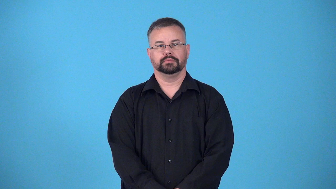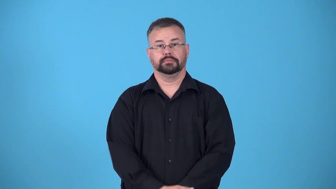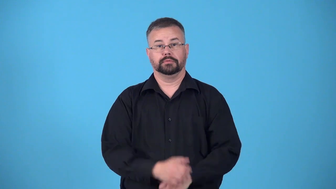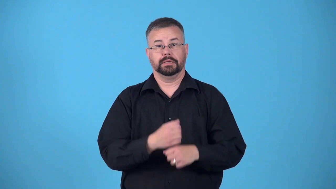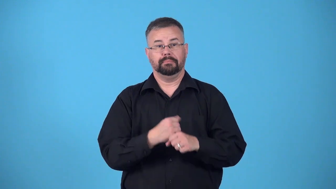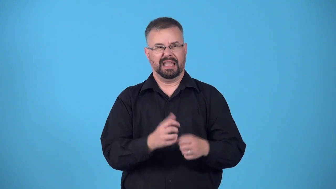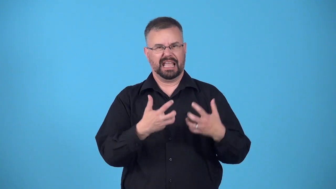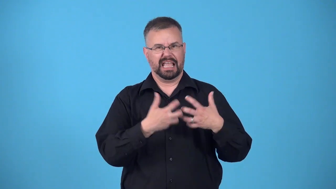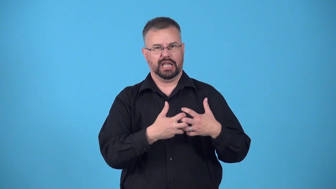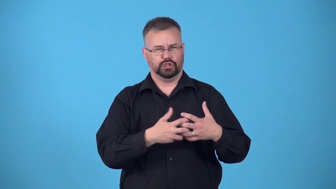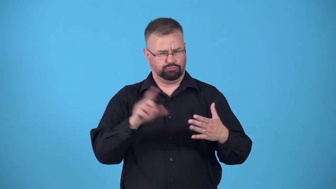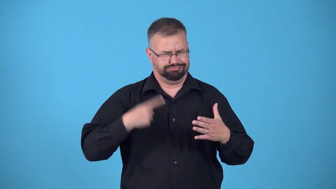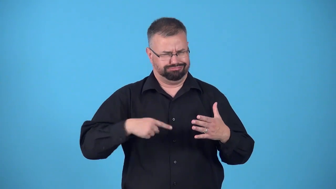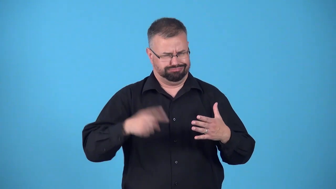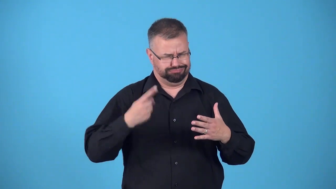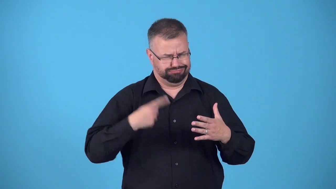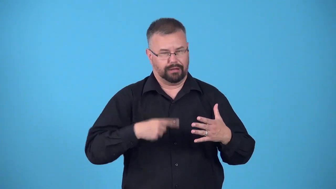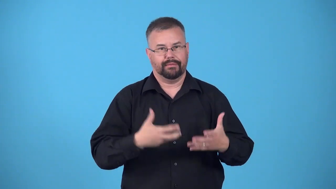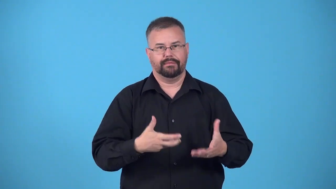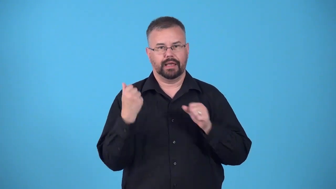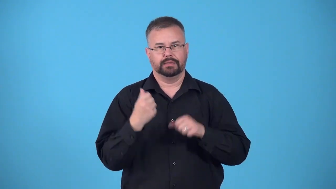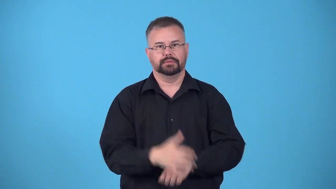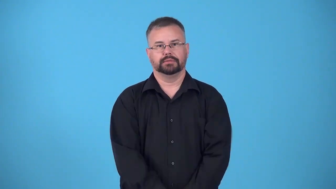rev, rev up